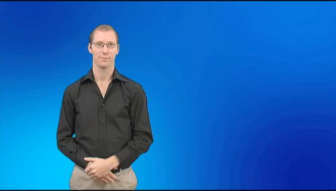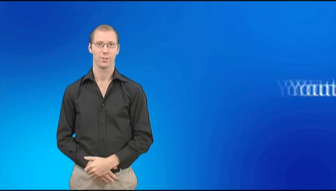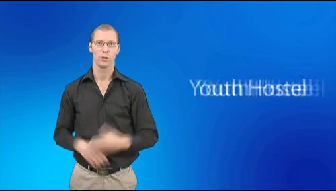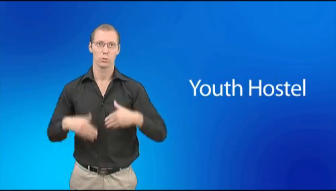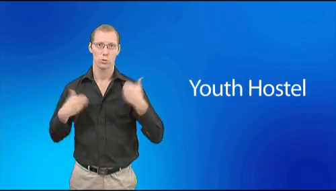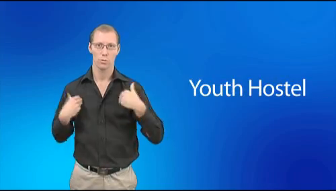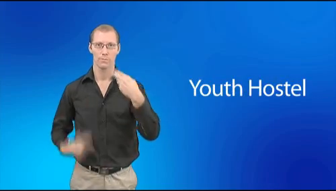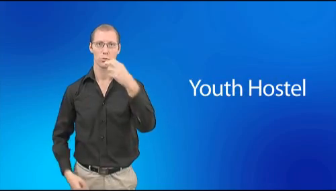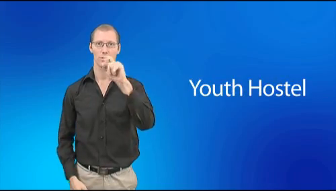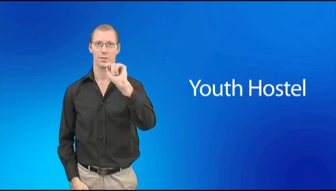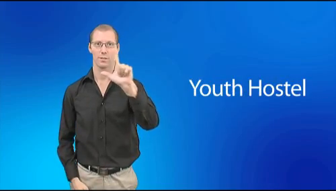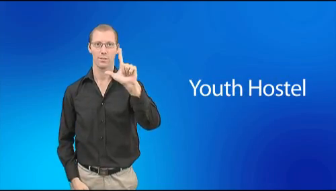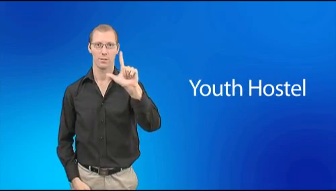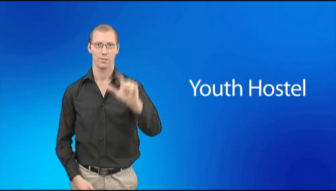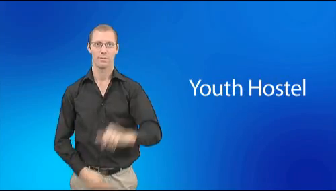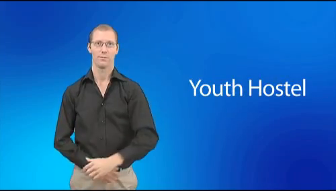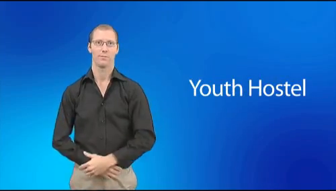Youth hostel